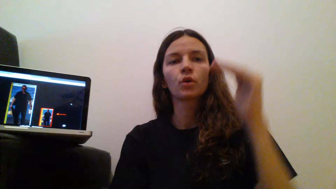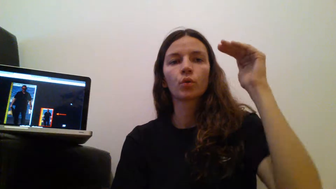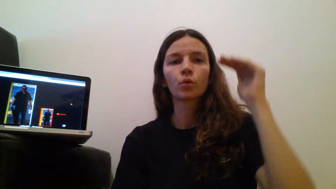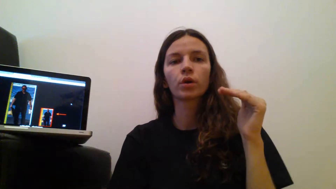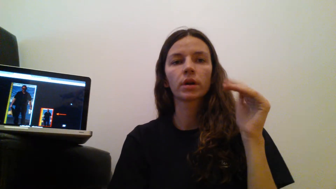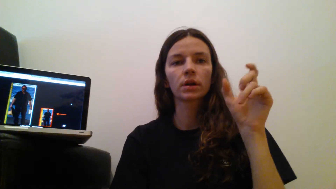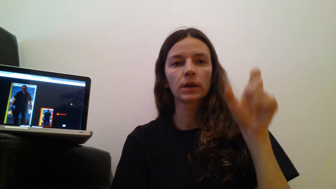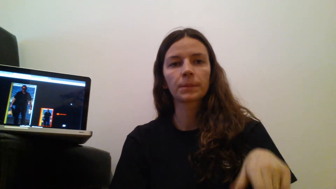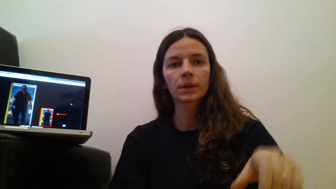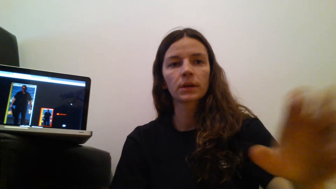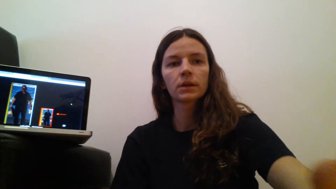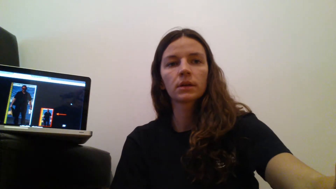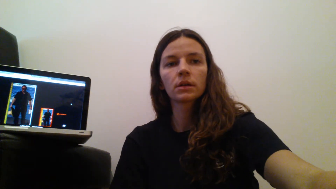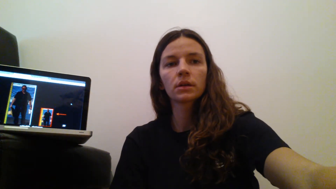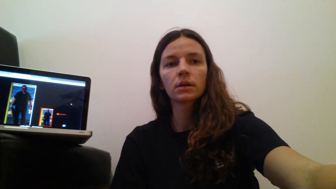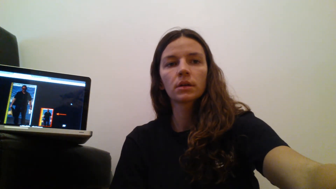shortperson